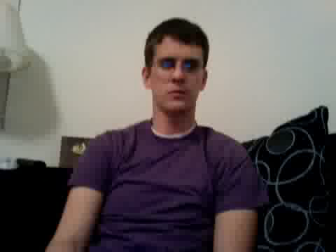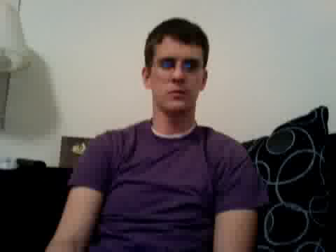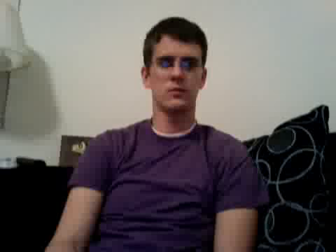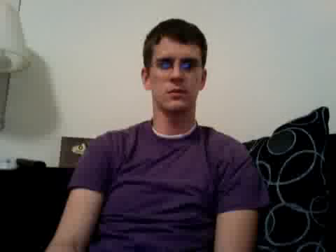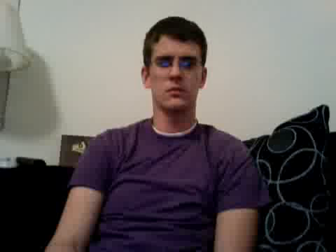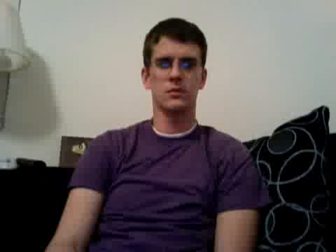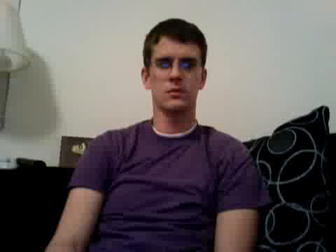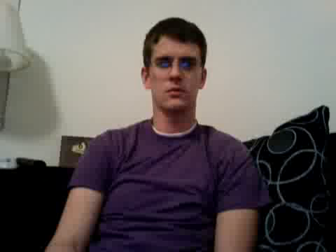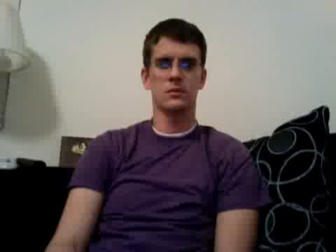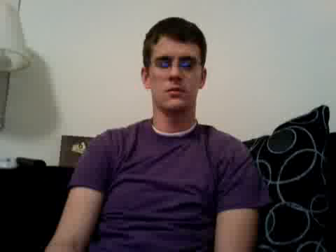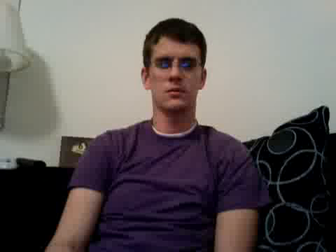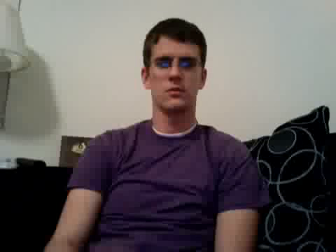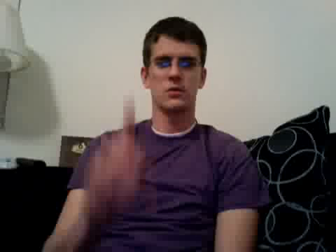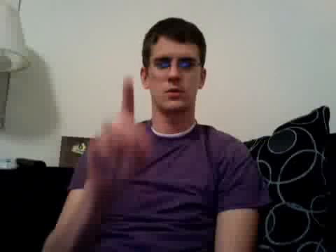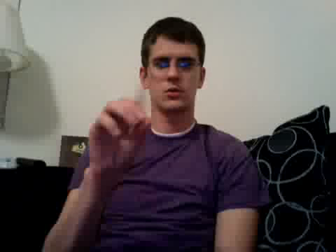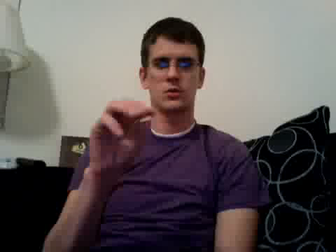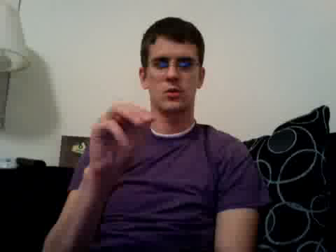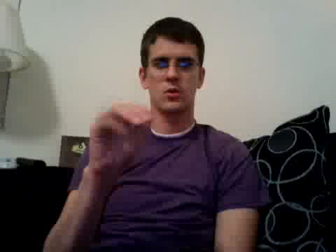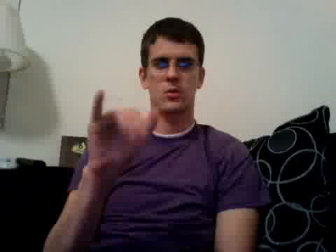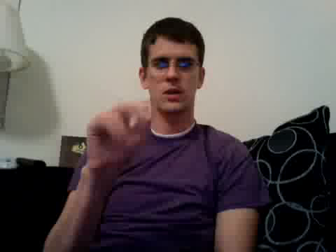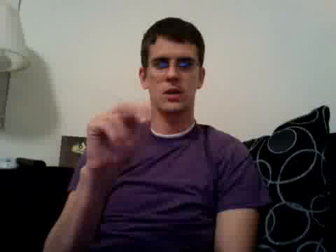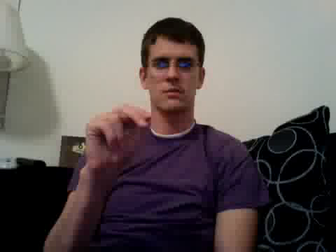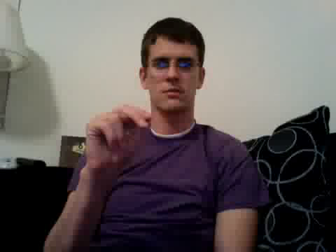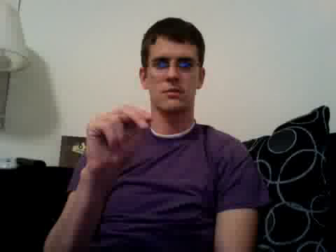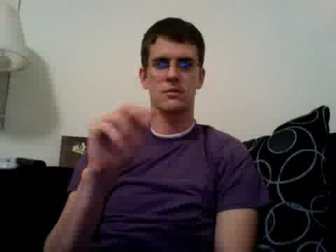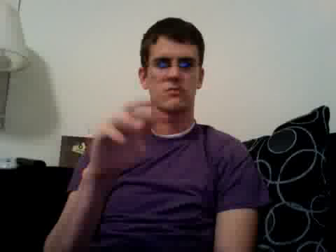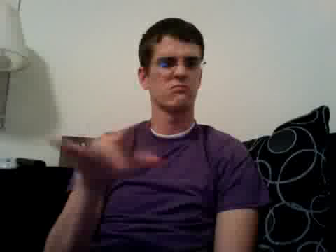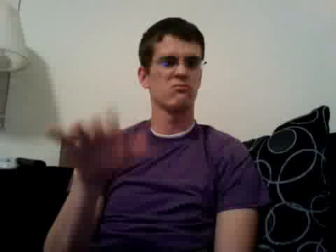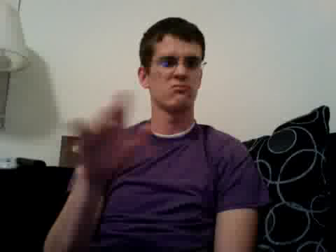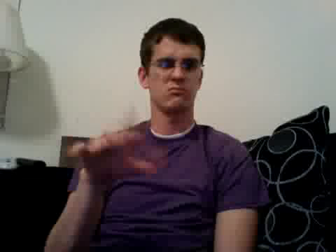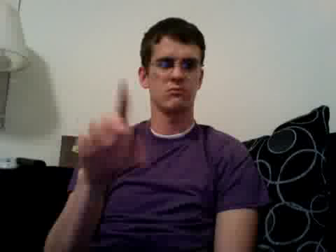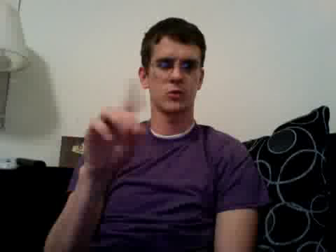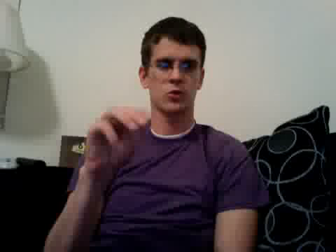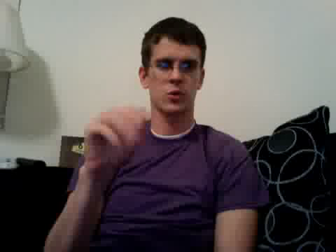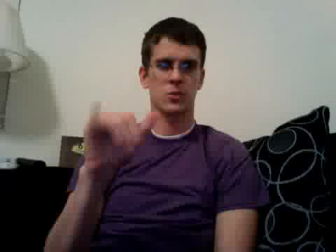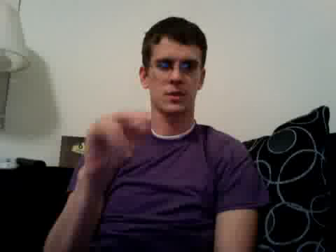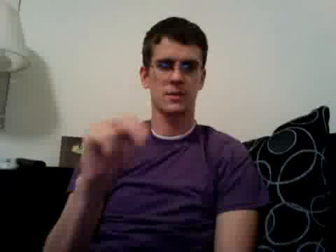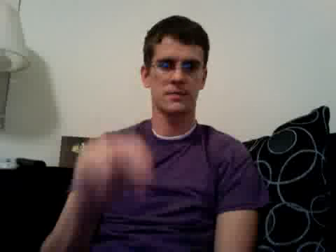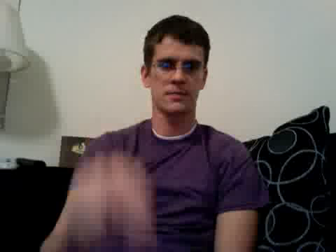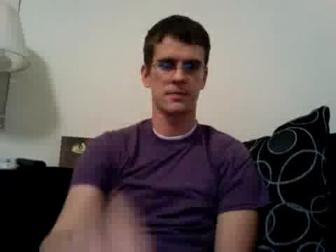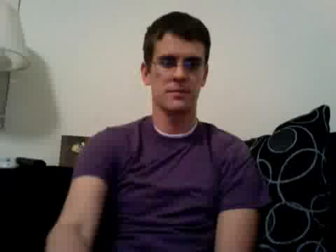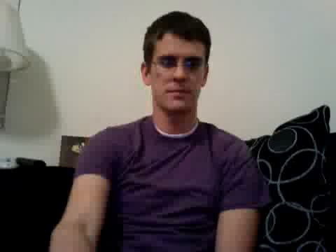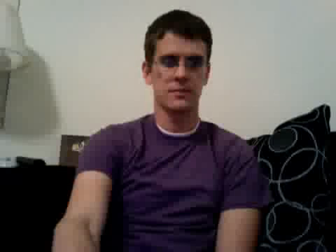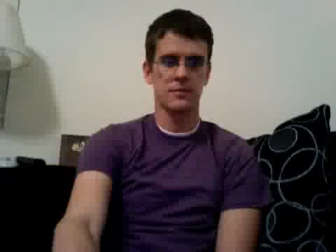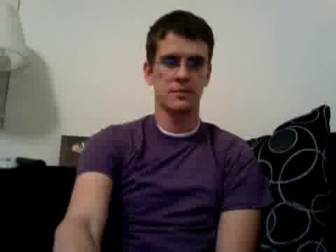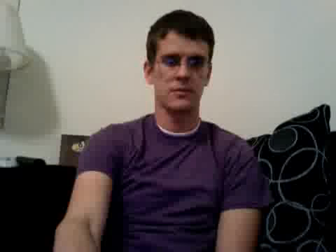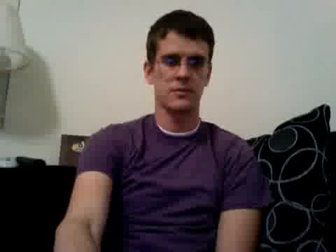Domain